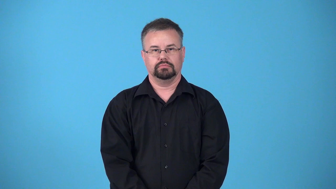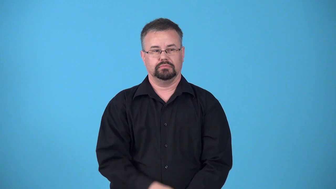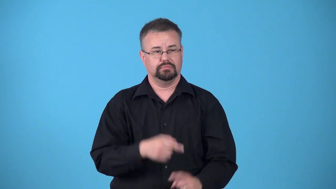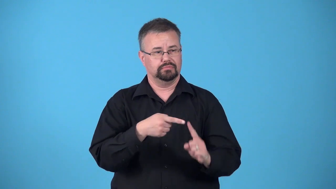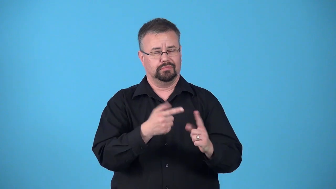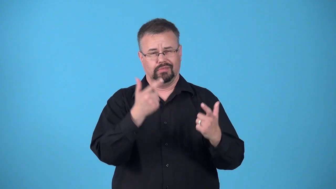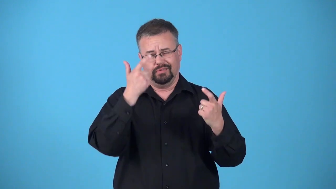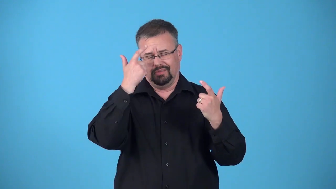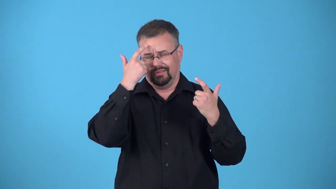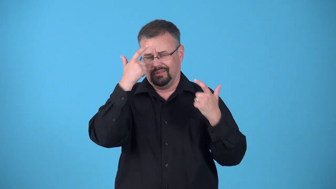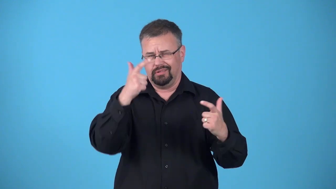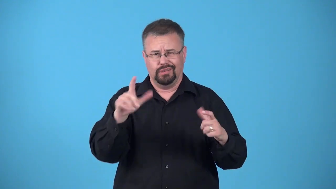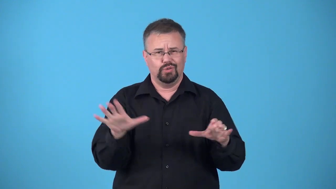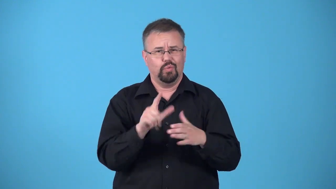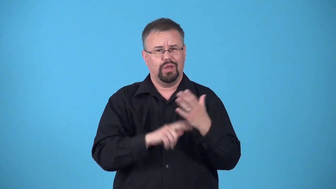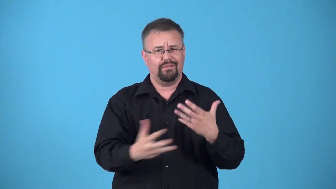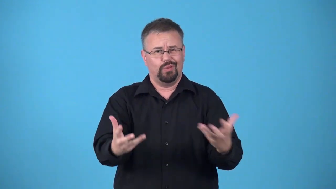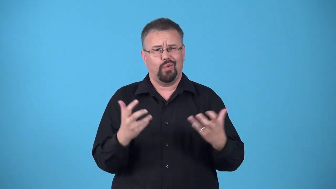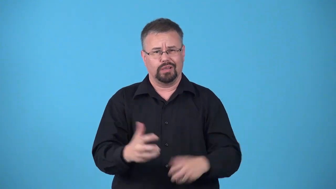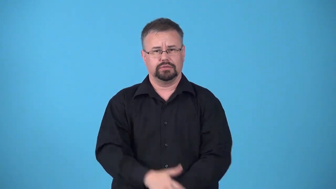jack the lad